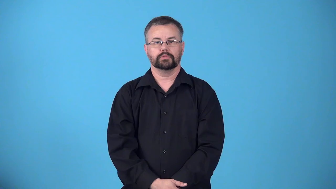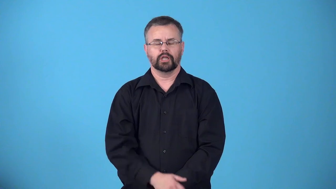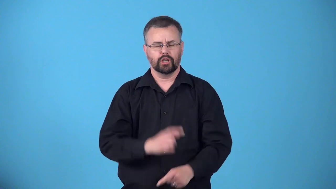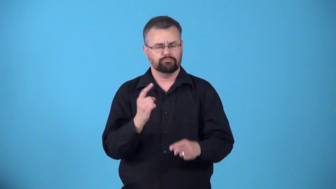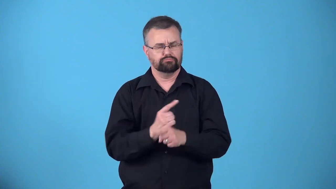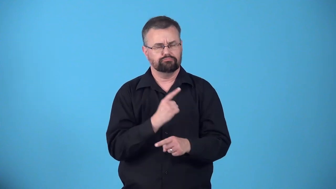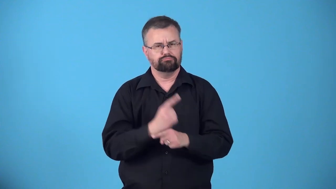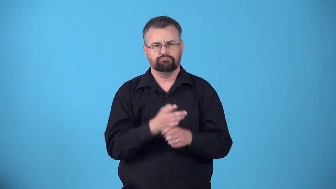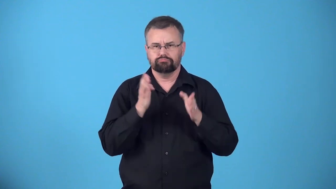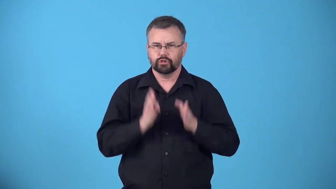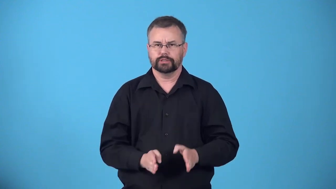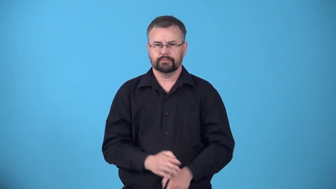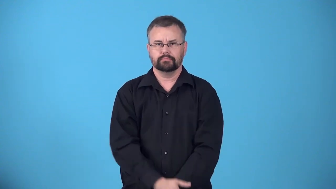average joe